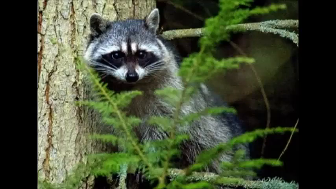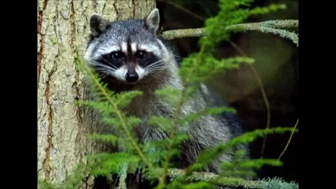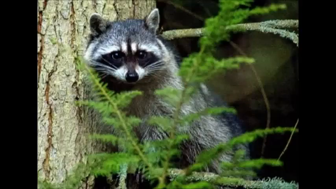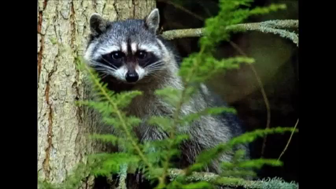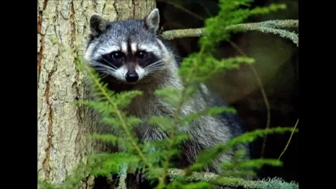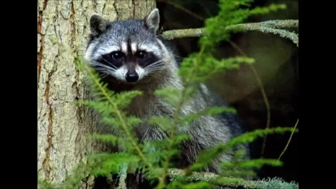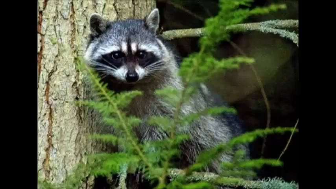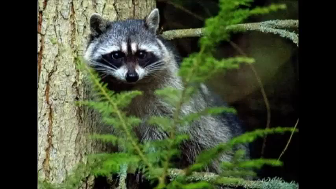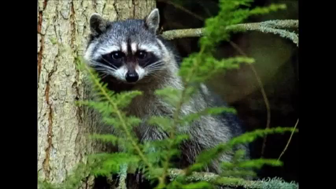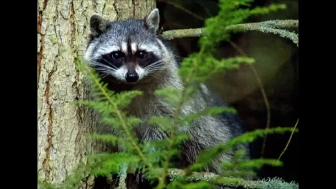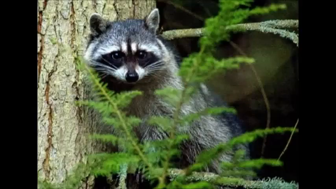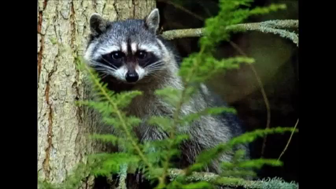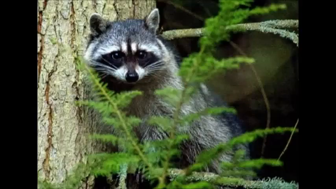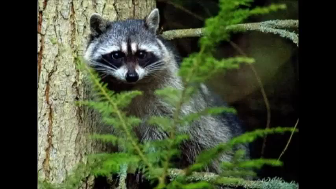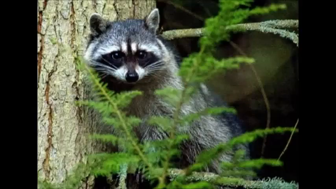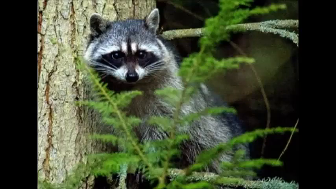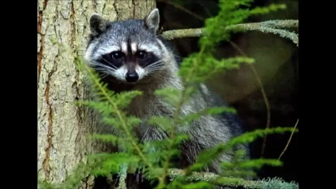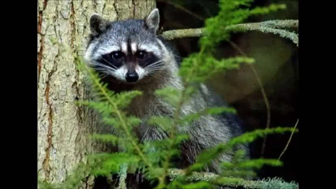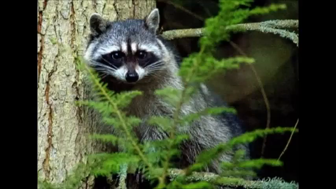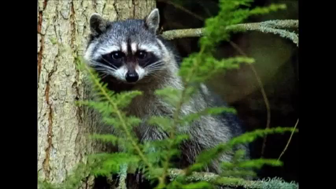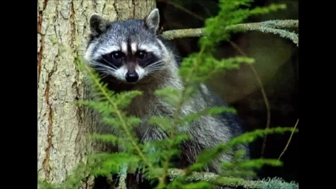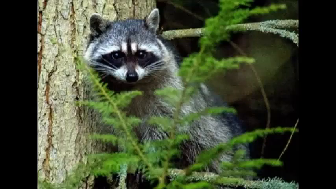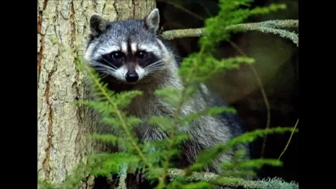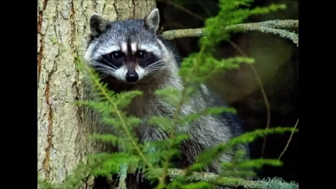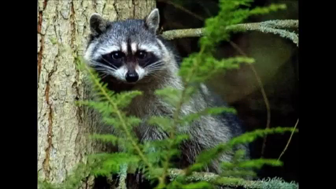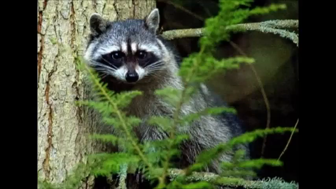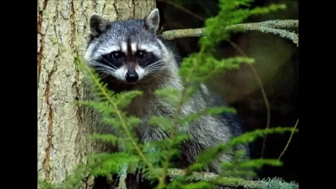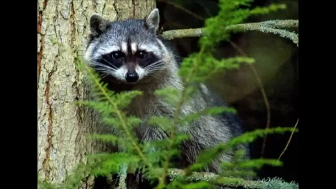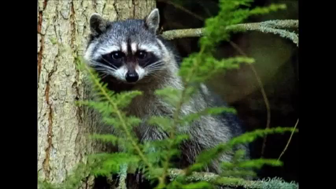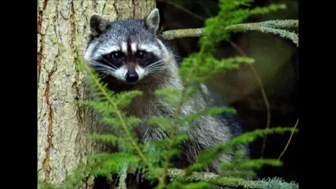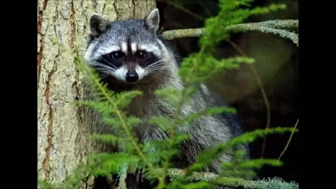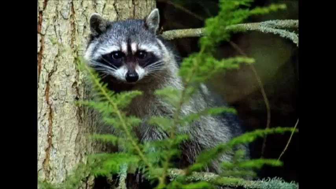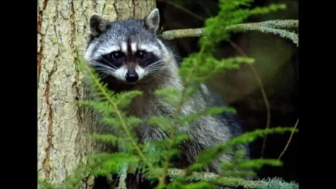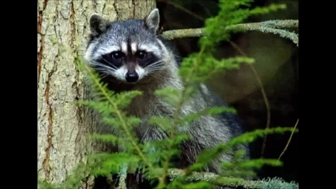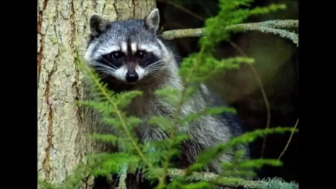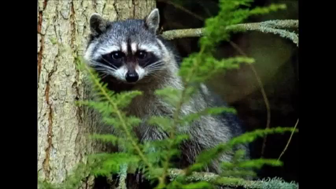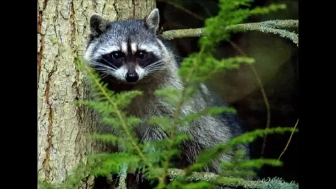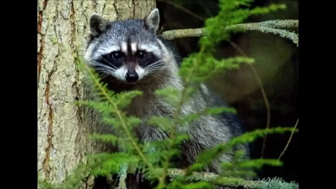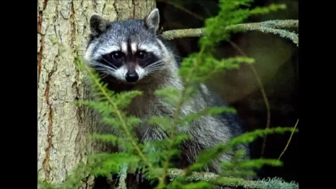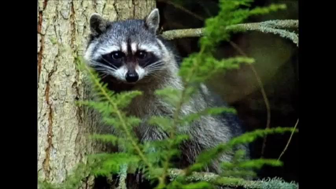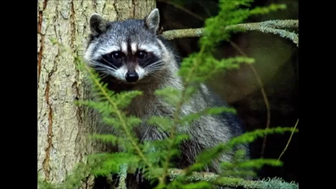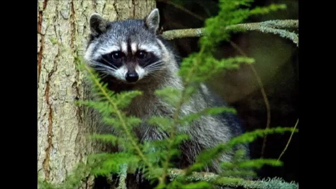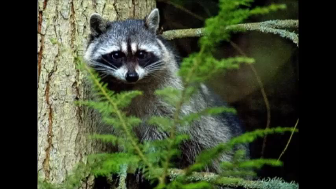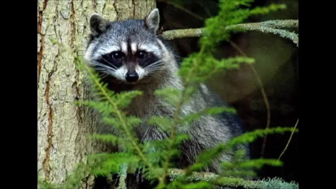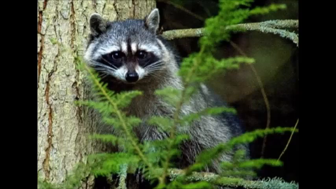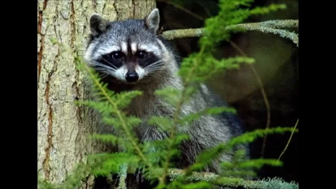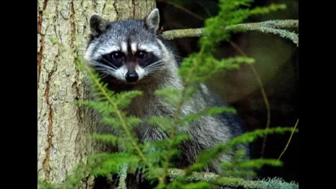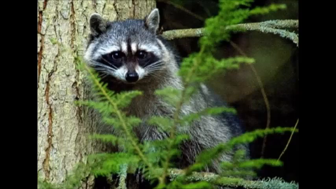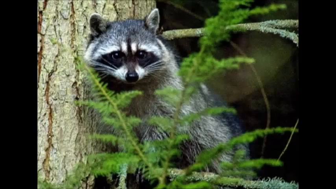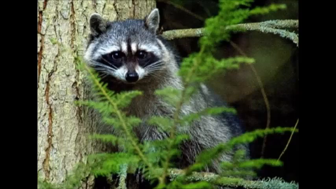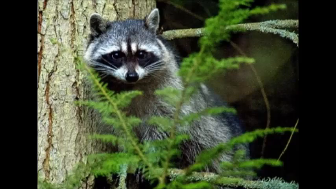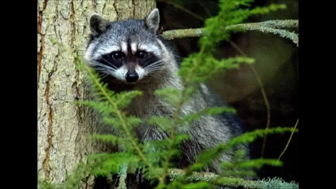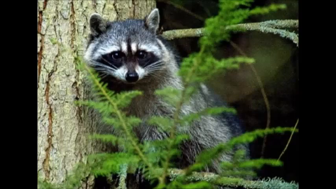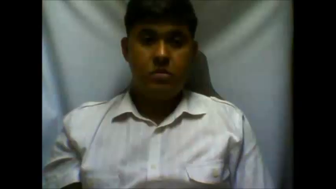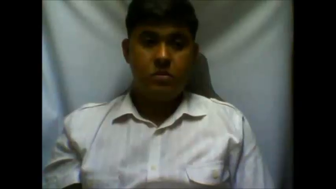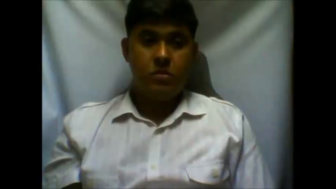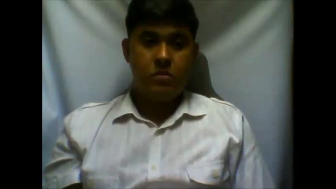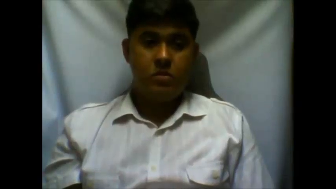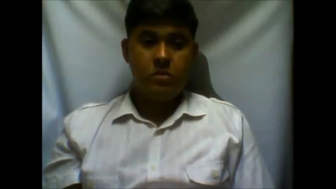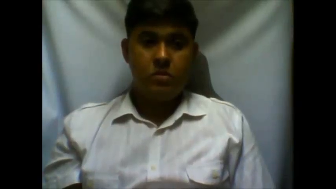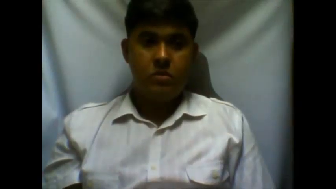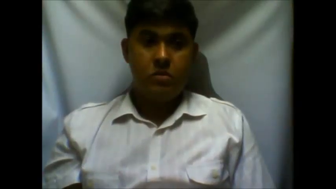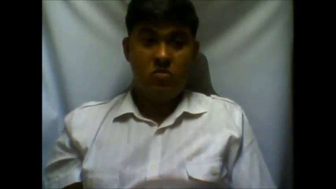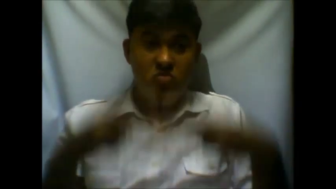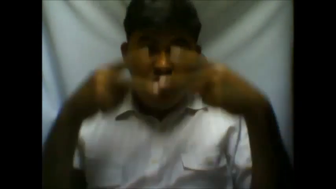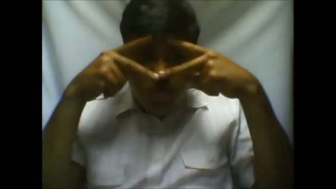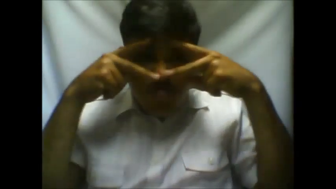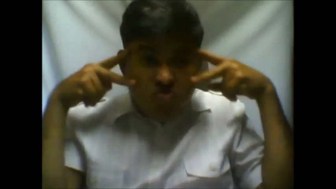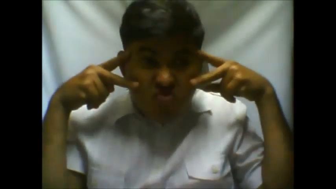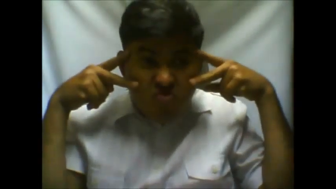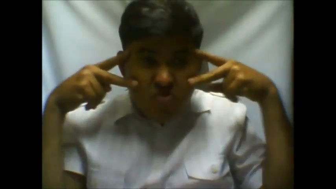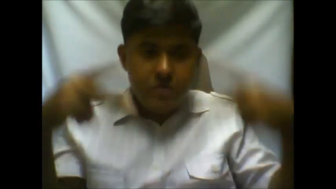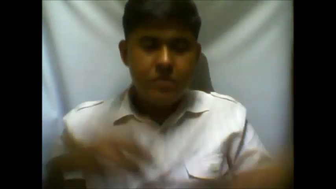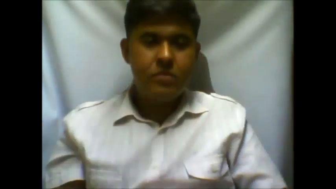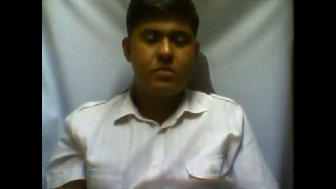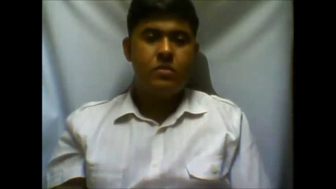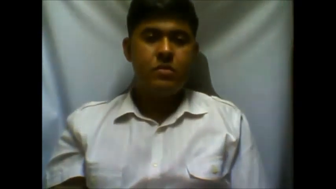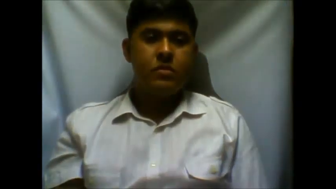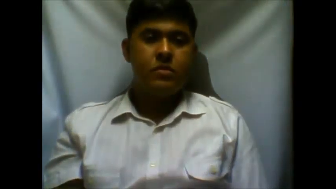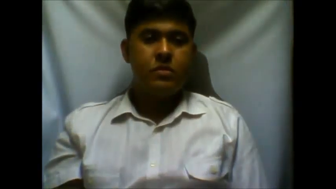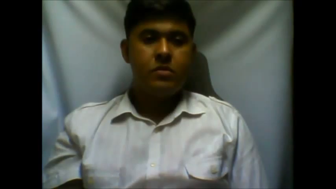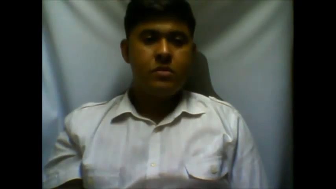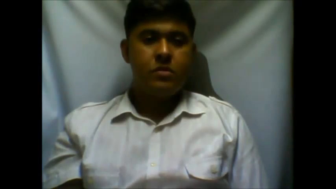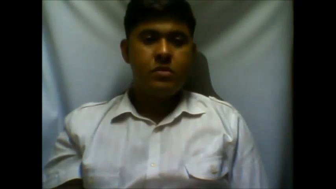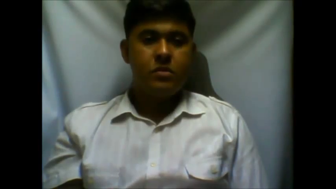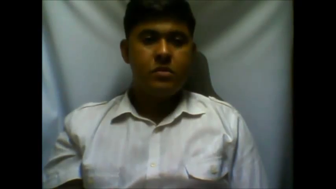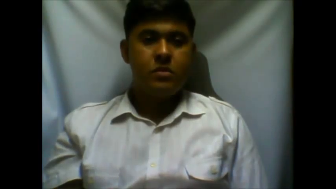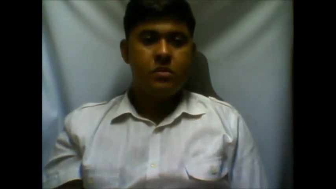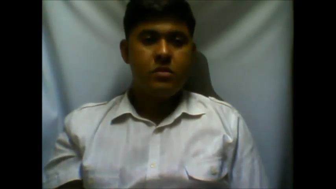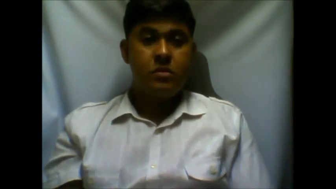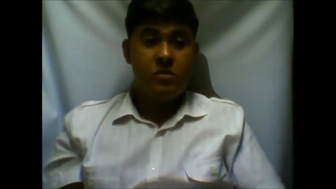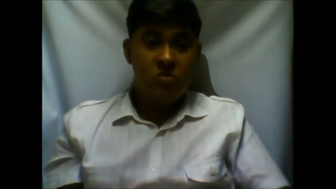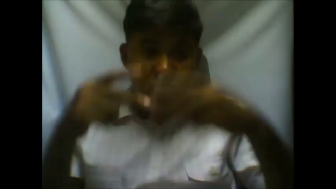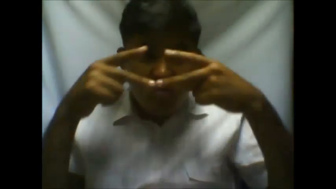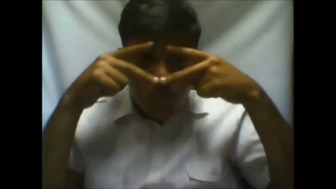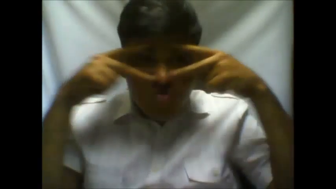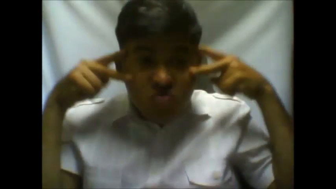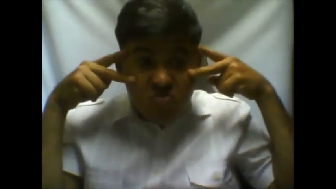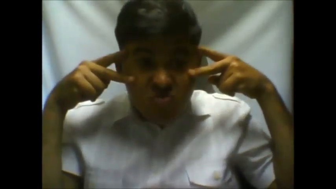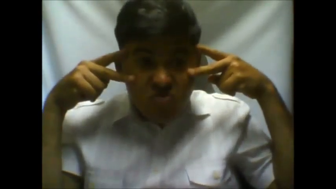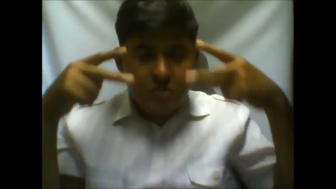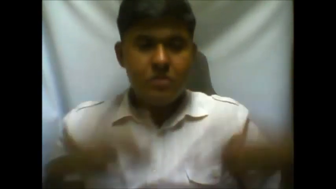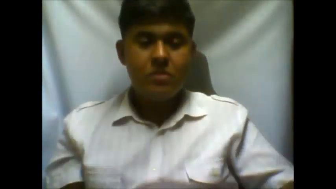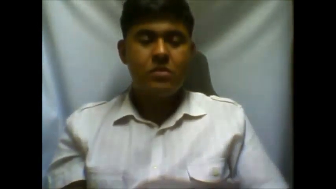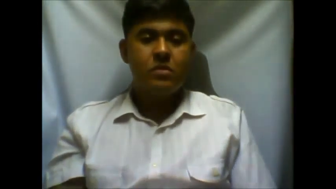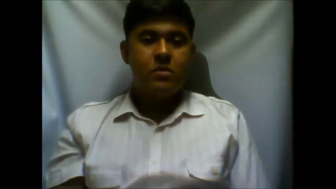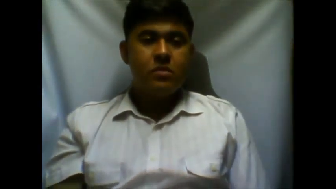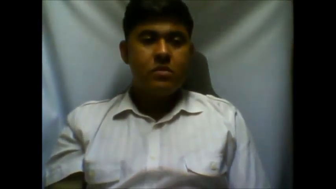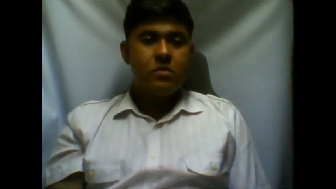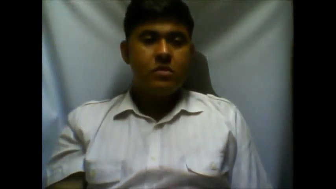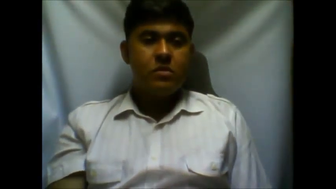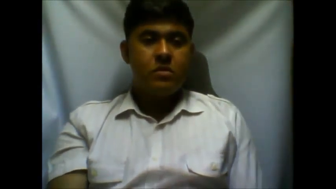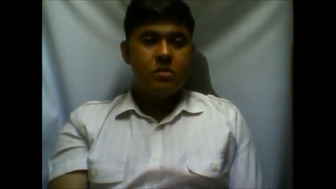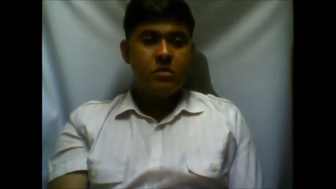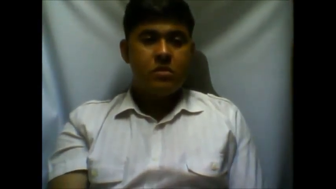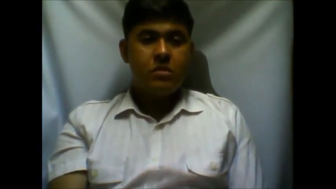raccoon